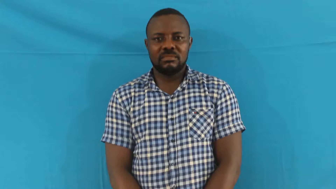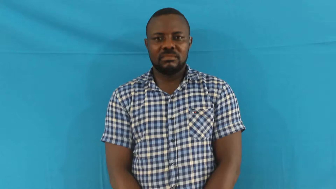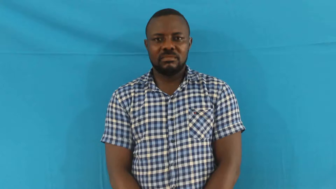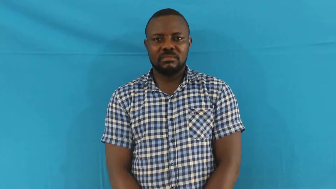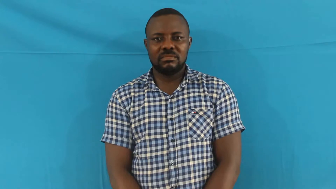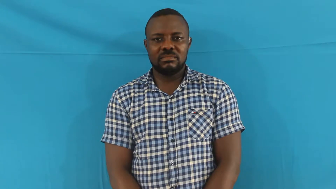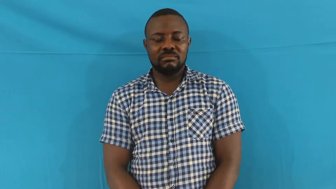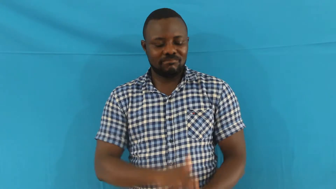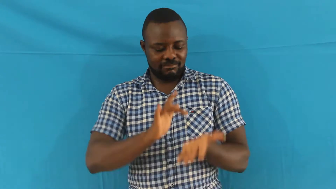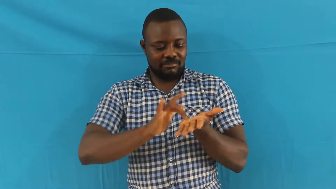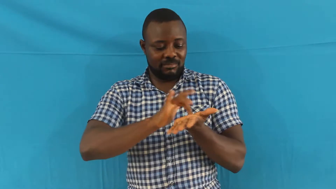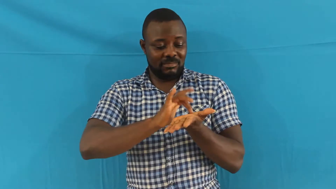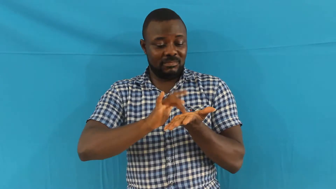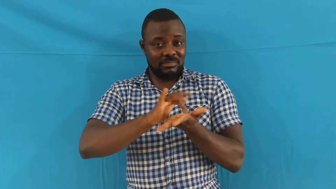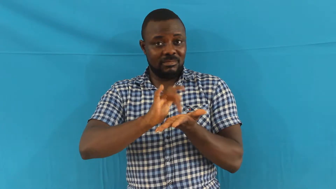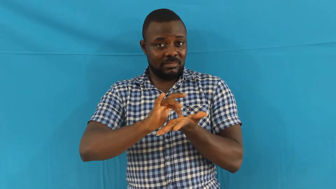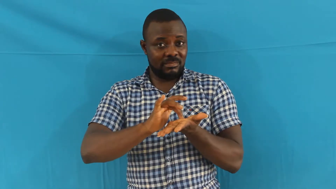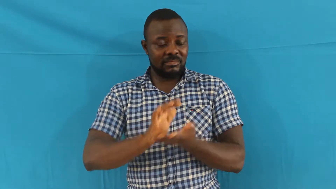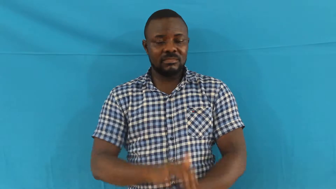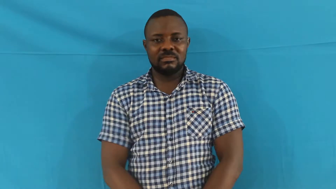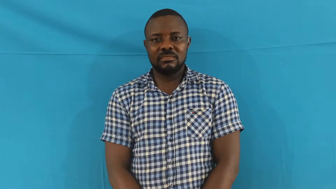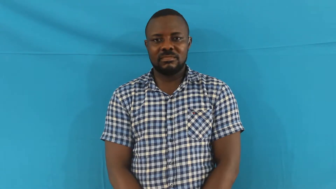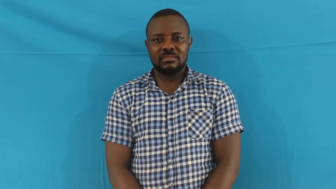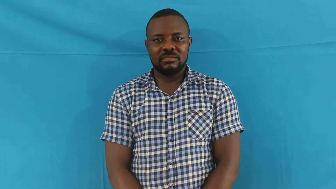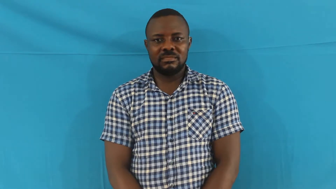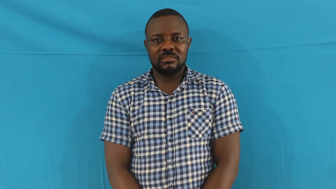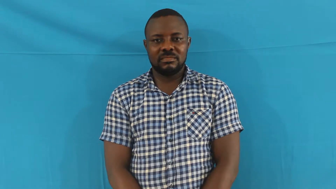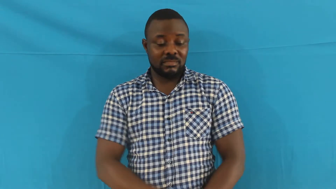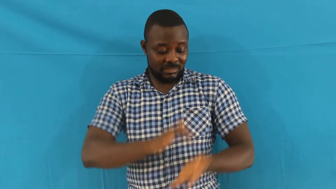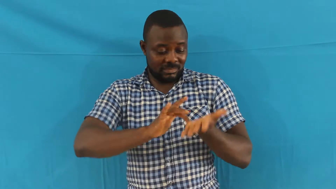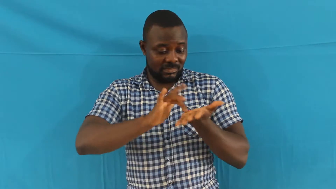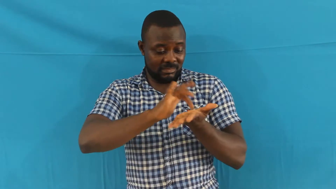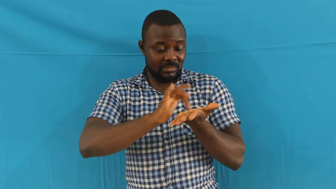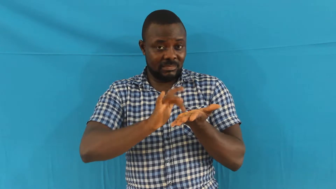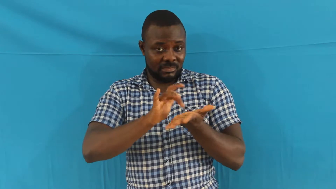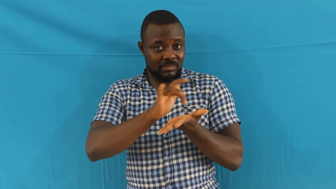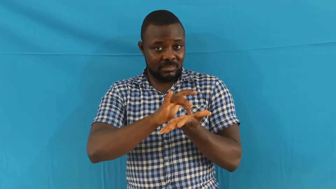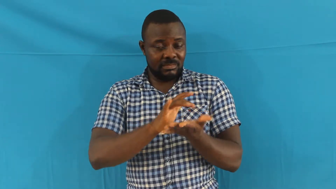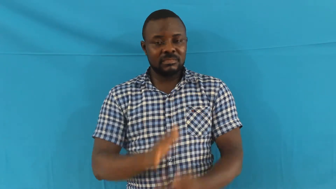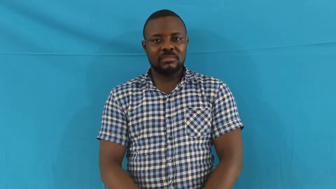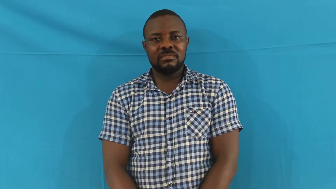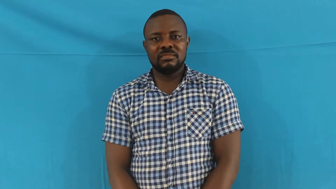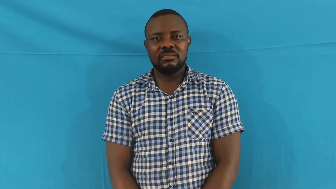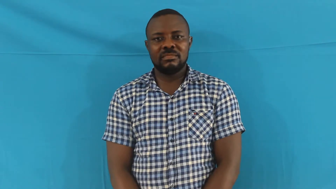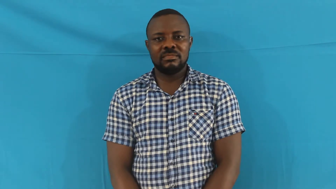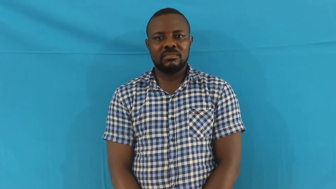CALCULATOR